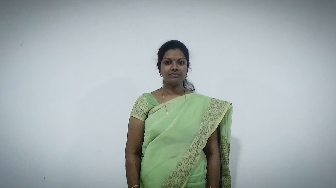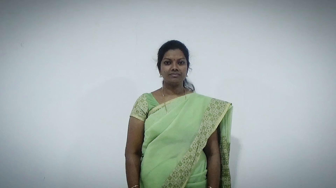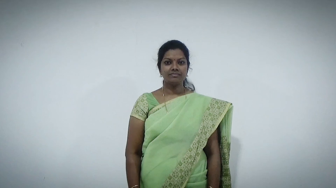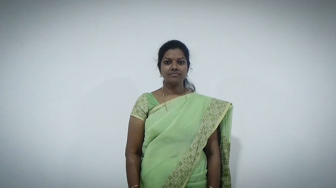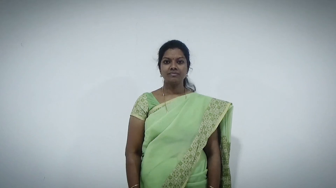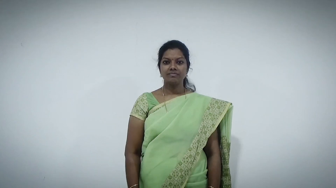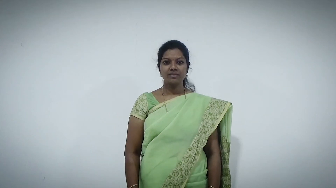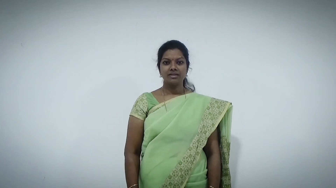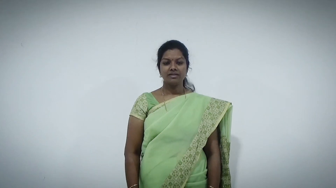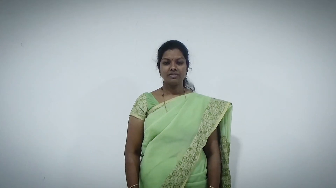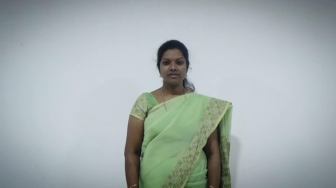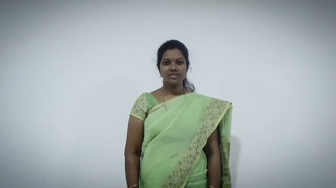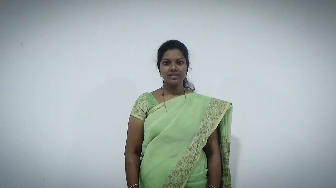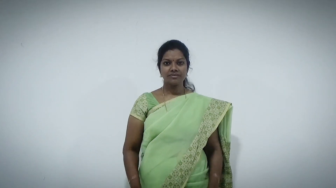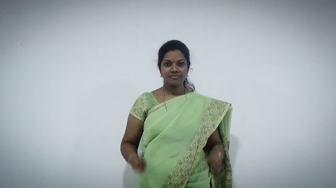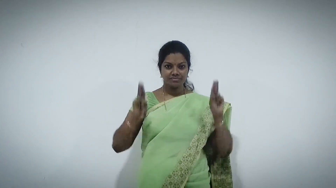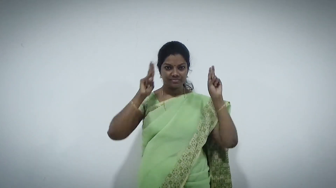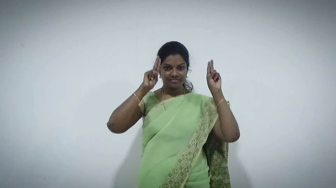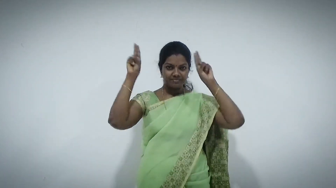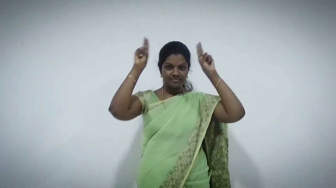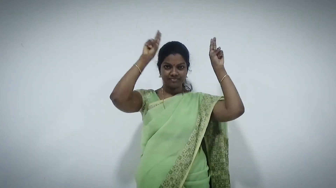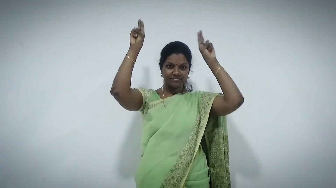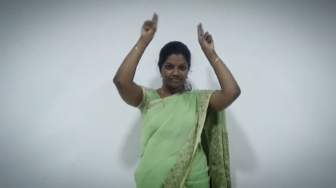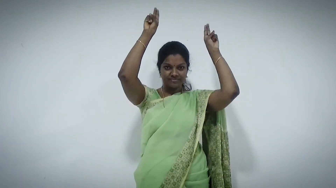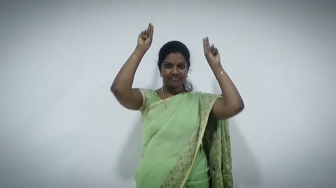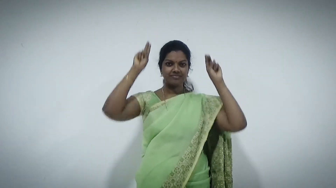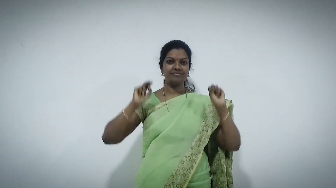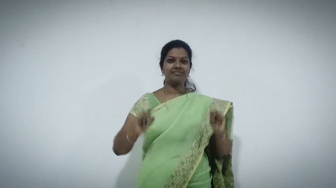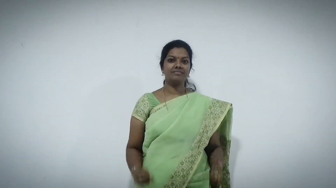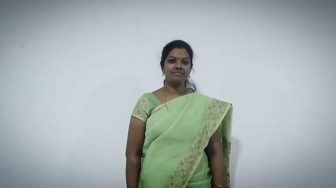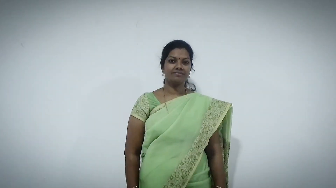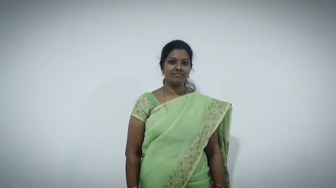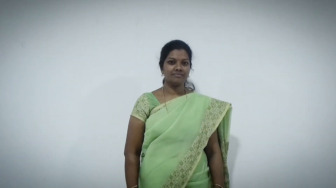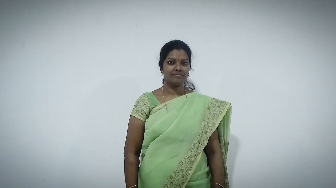Deer